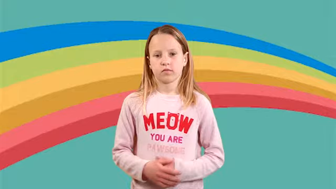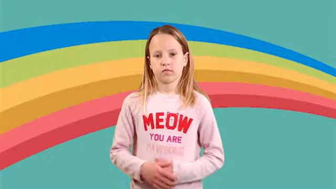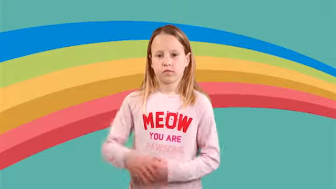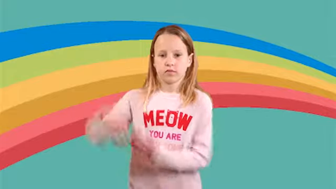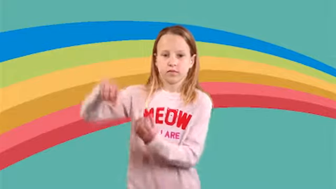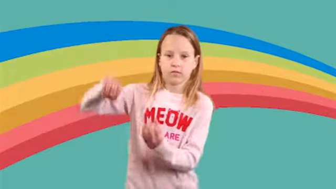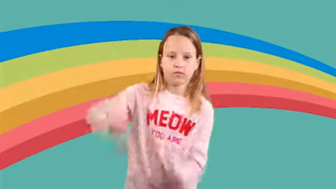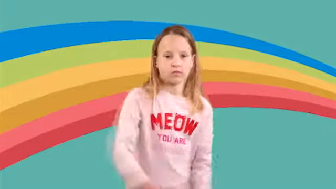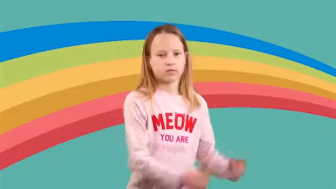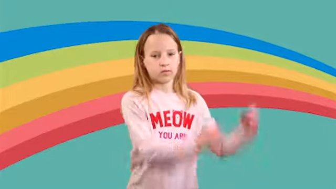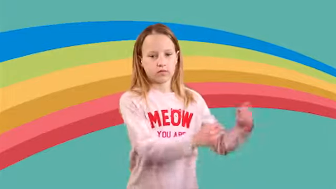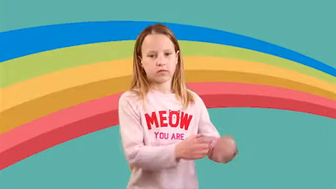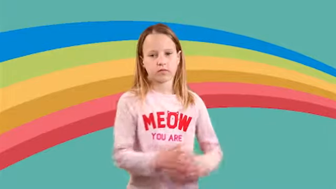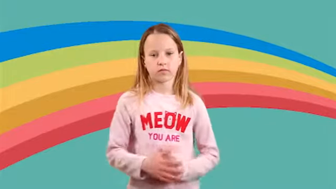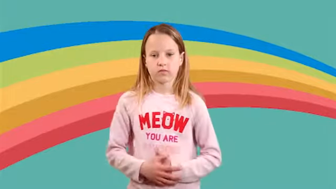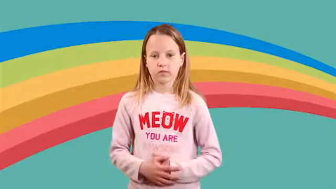Shovel